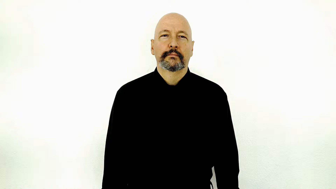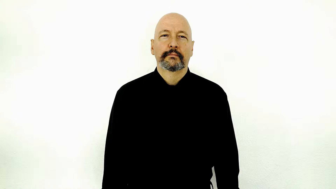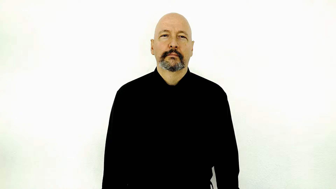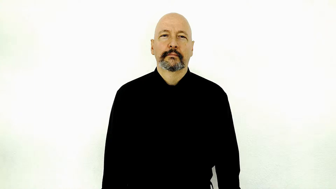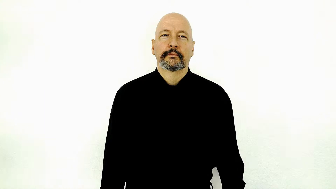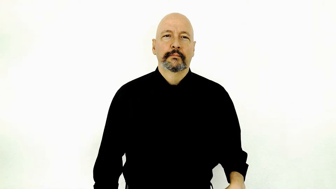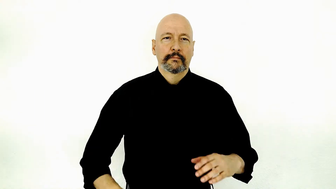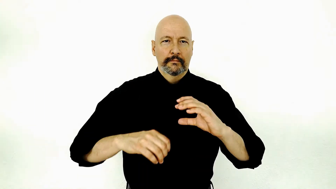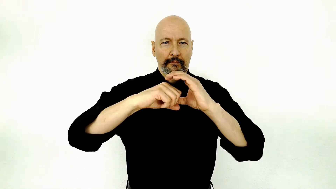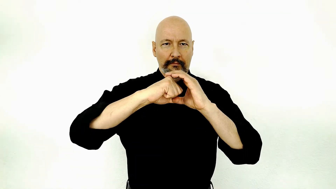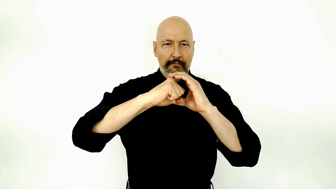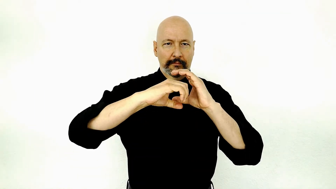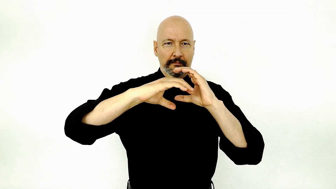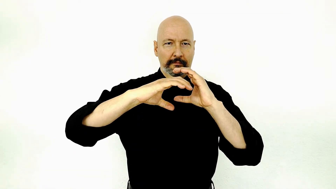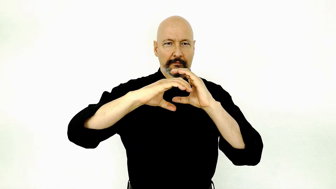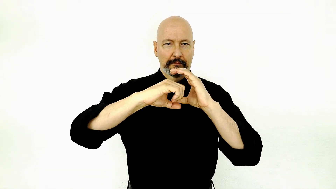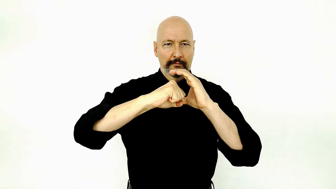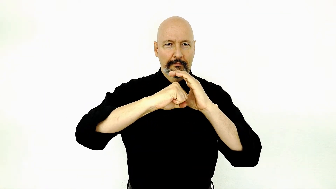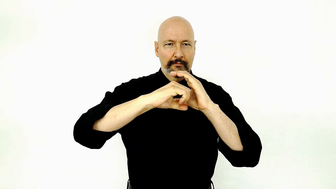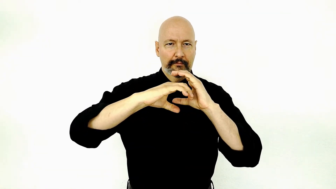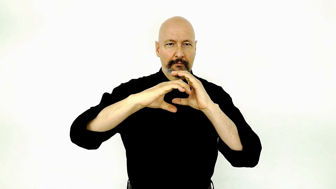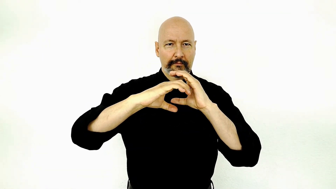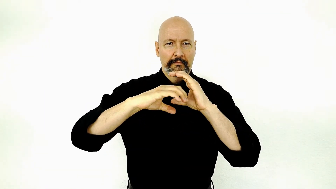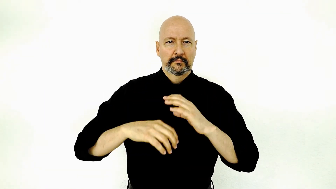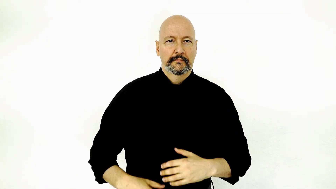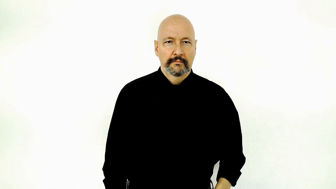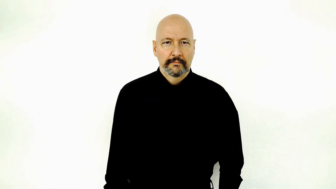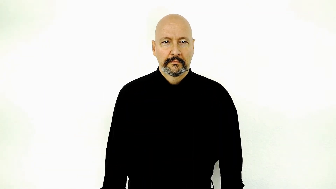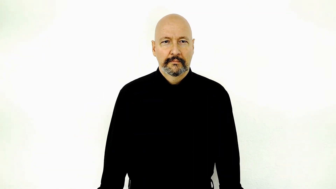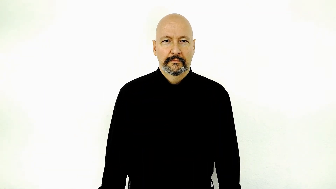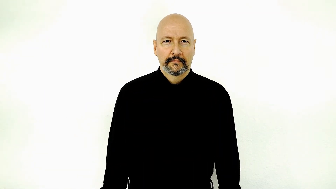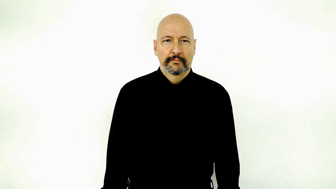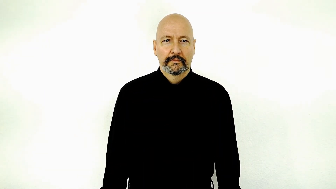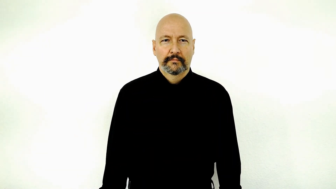aperture-[photographic] / constriction-then-opening-of-a-round-hole-or-tube]